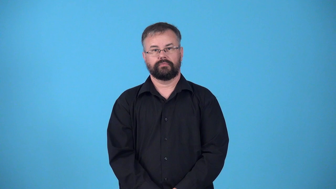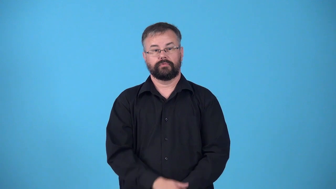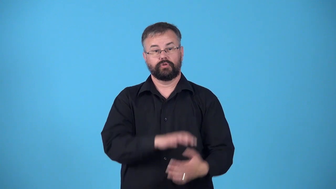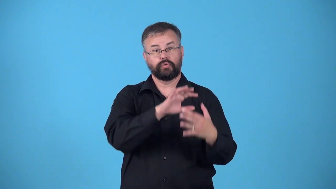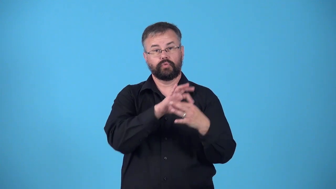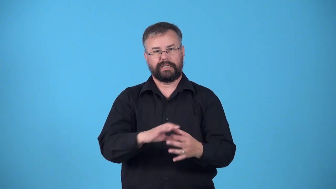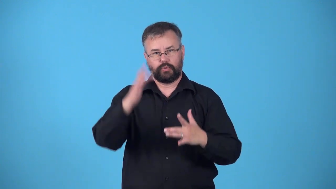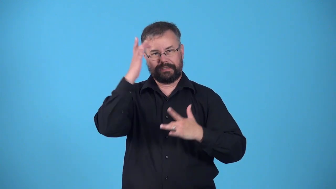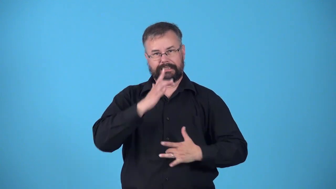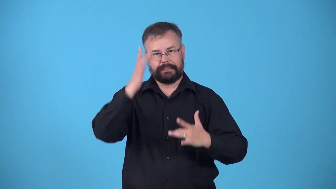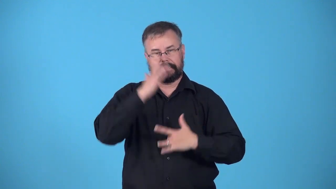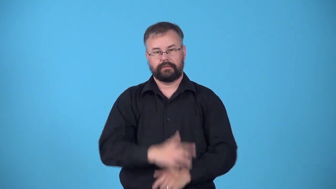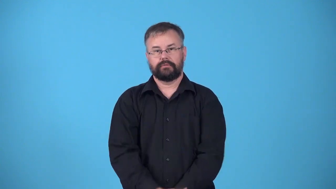morbid-indicative of disease